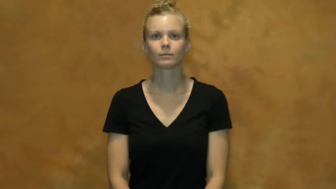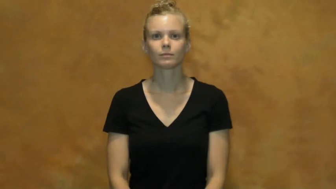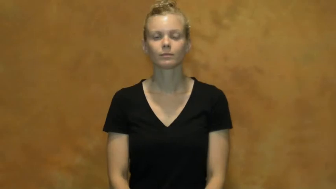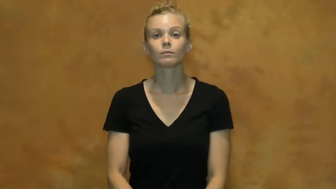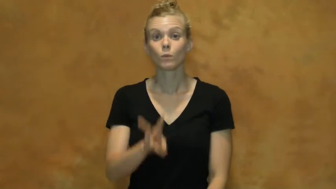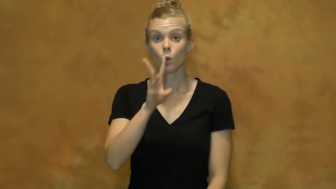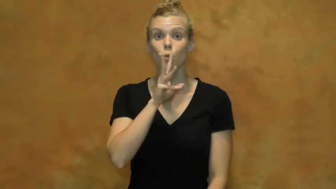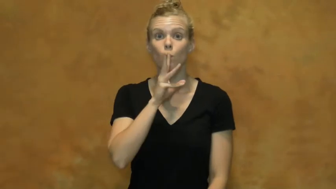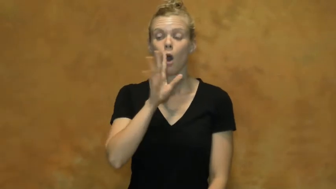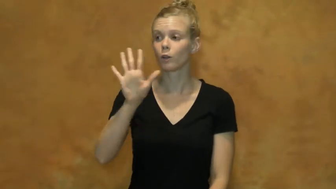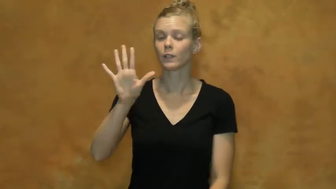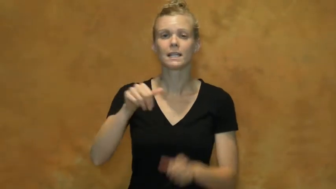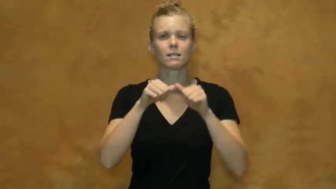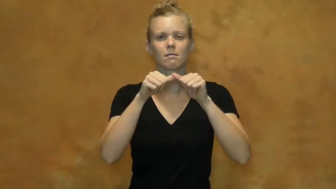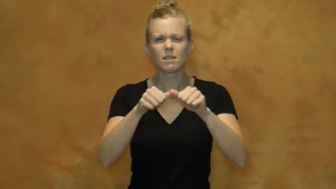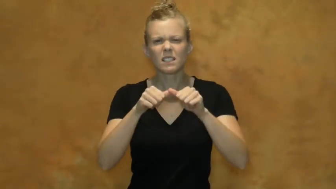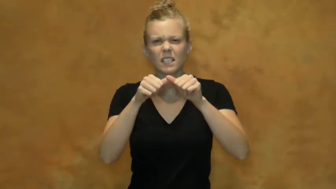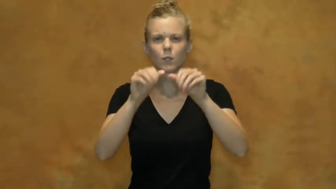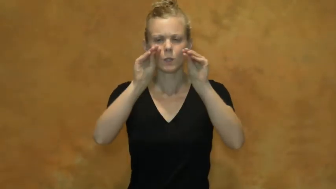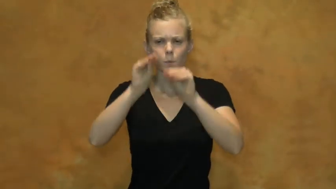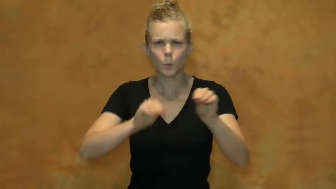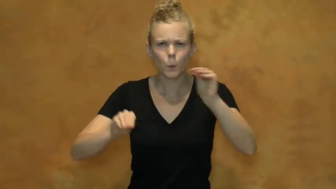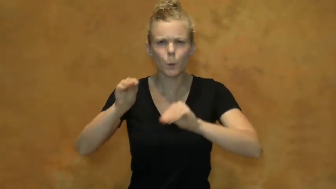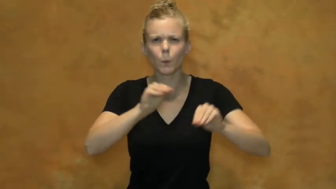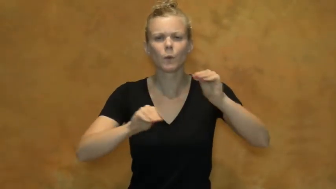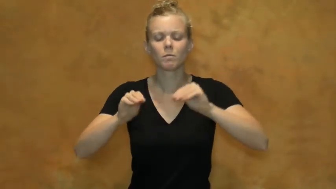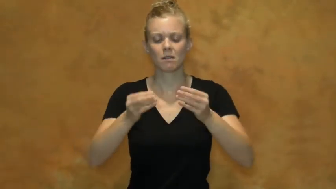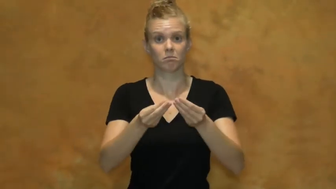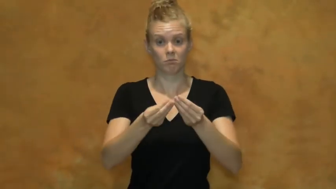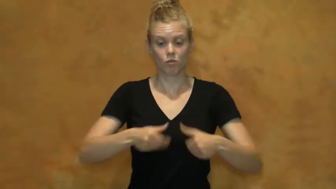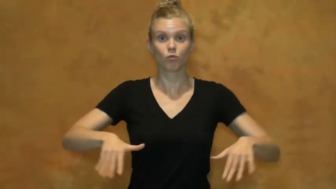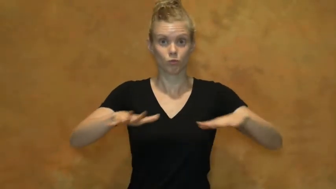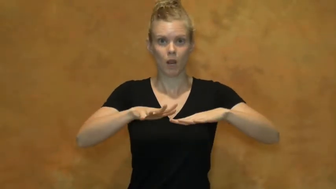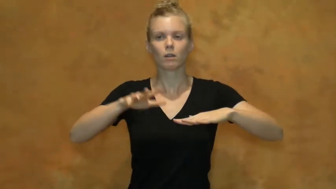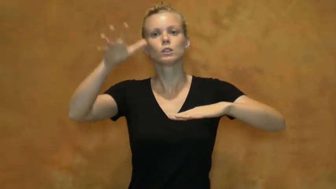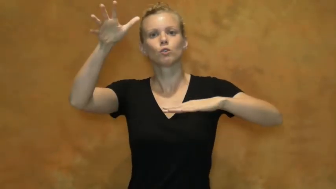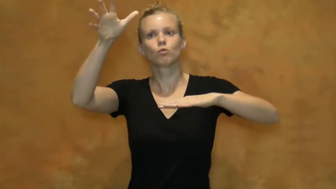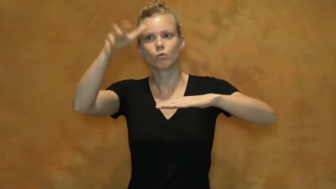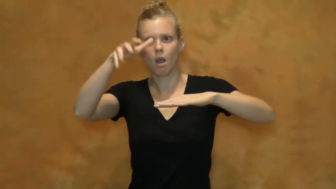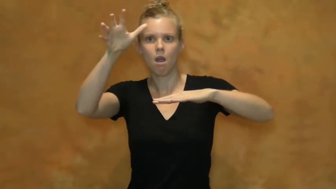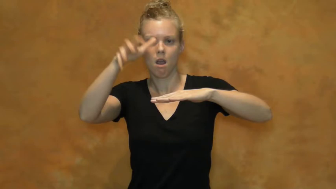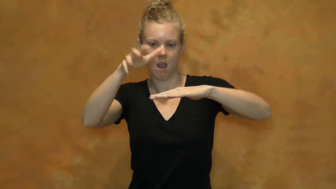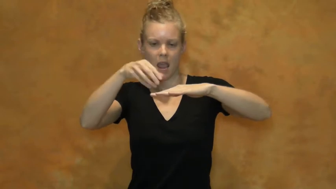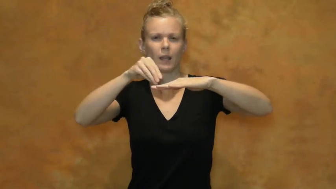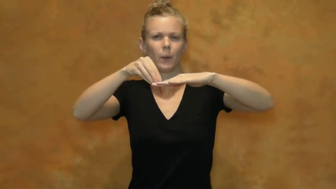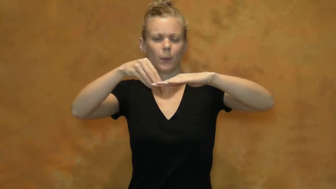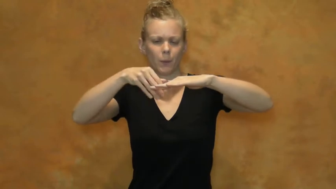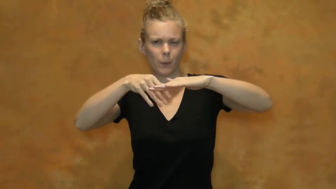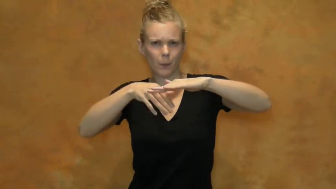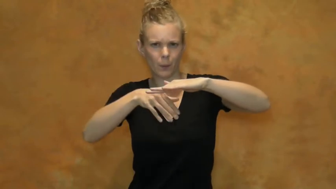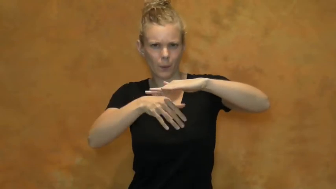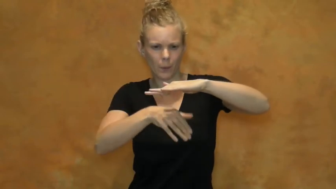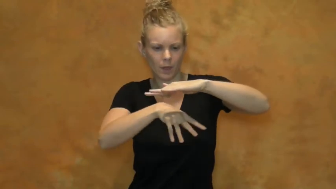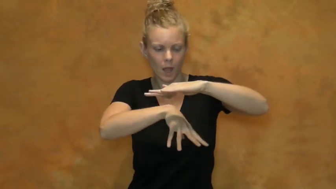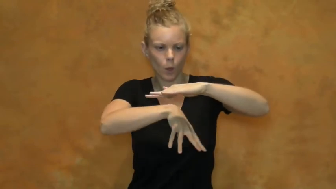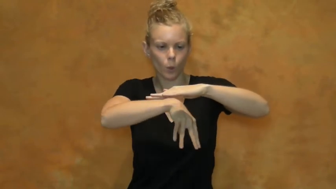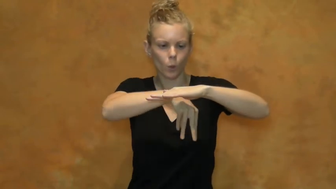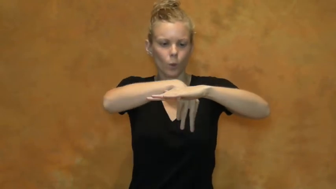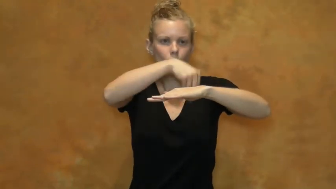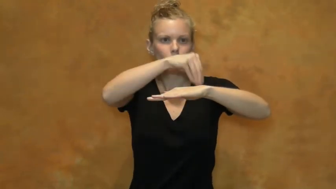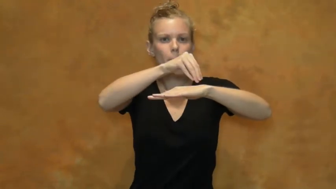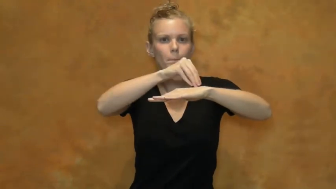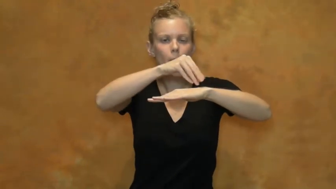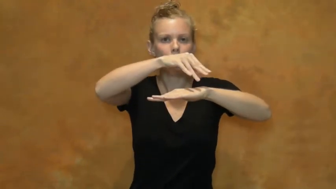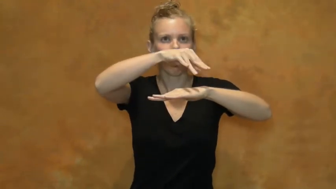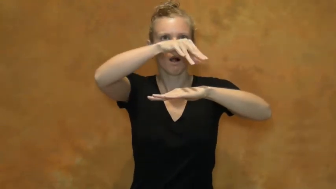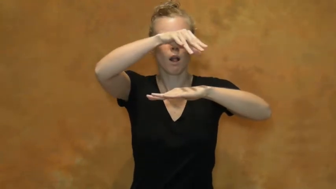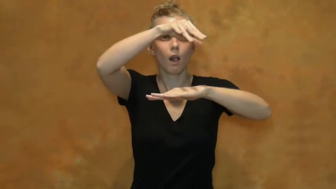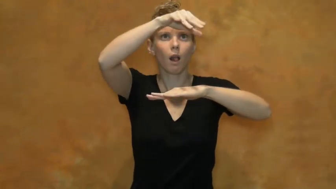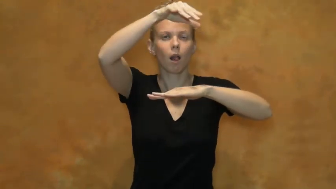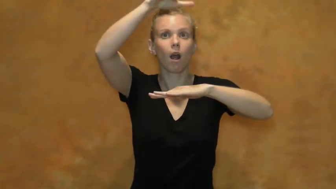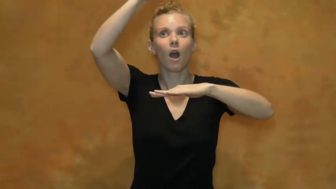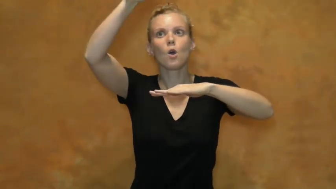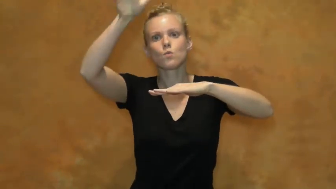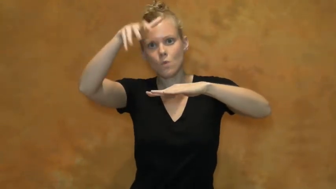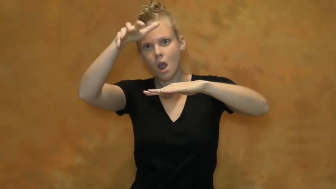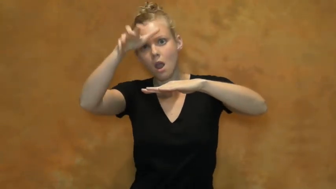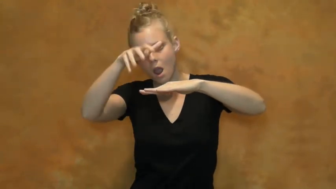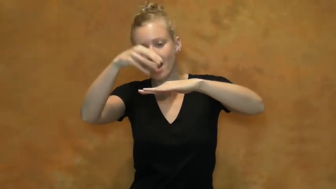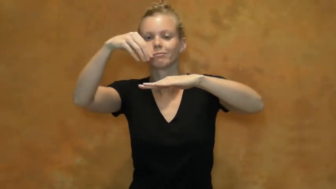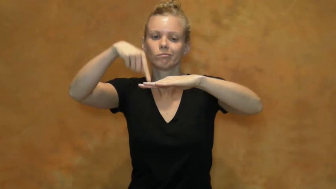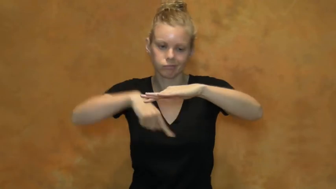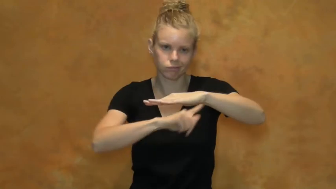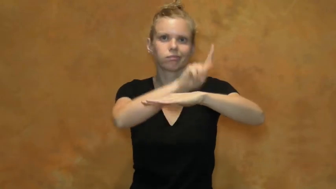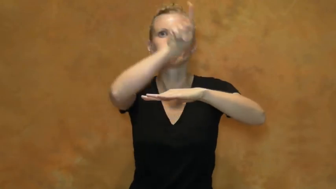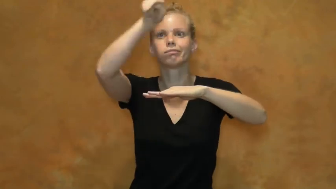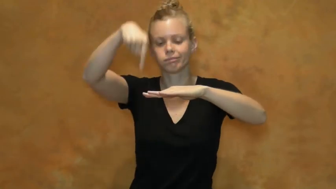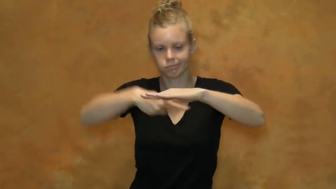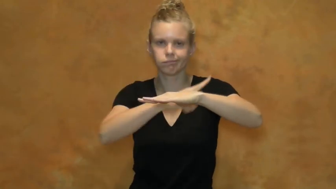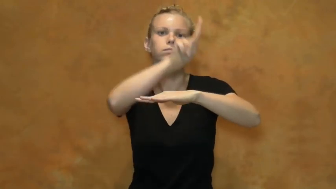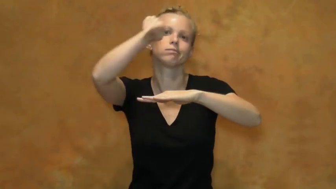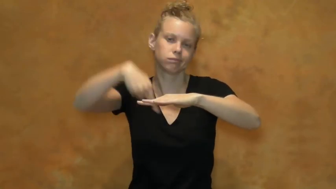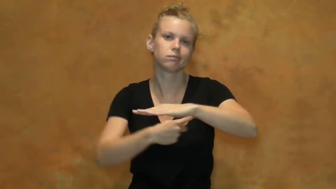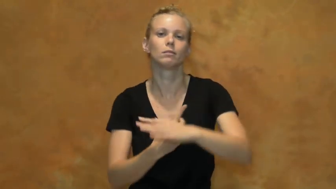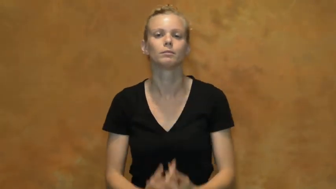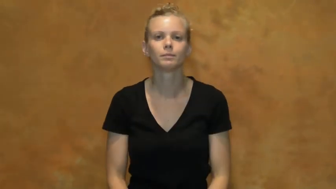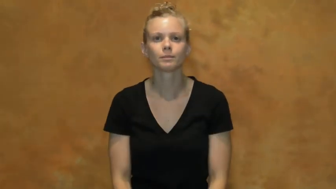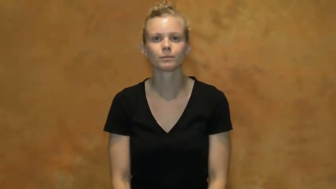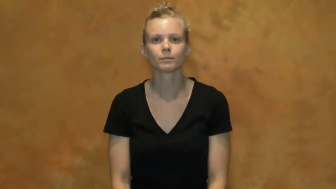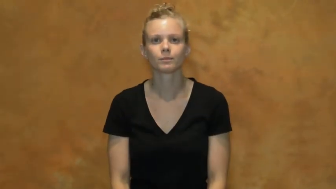water cycle